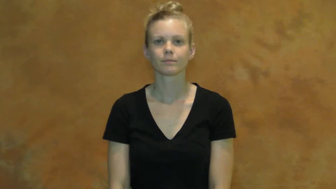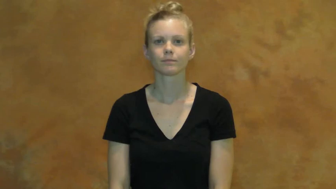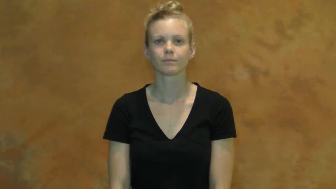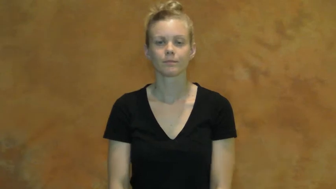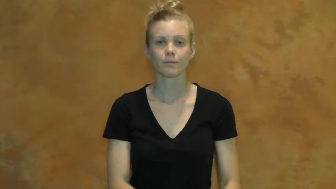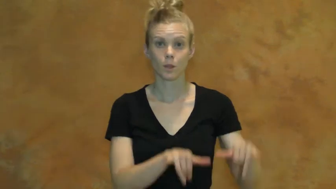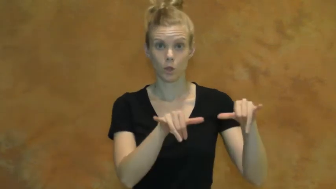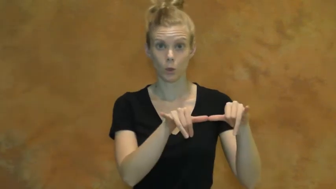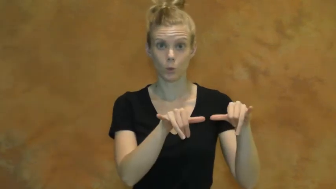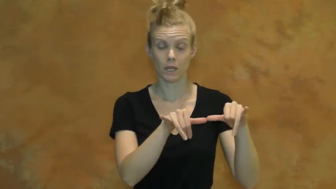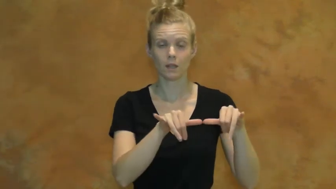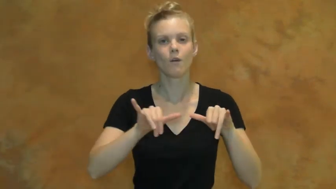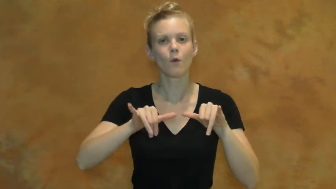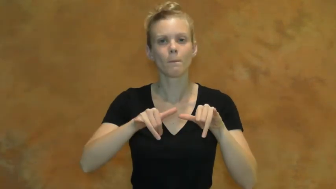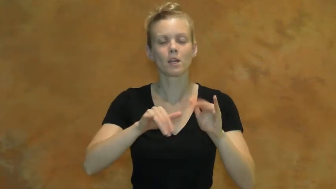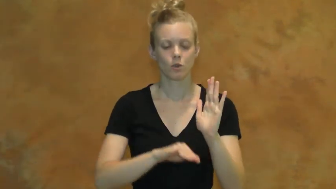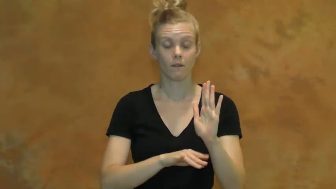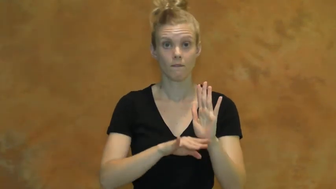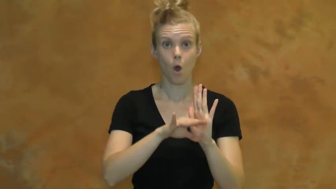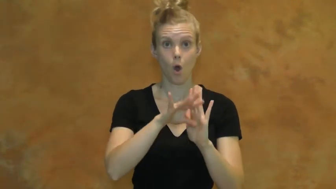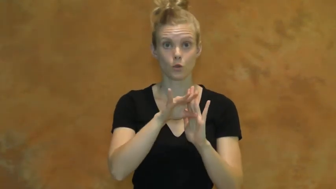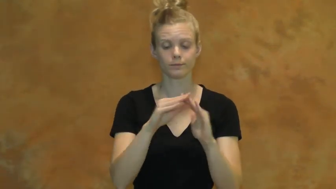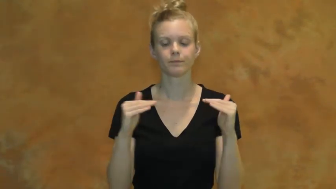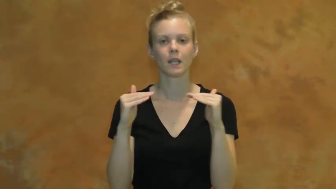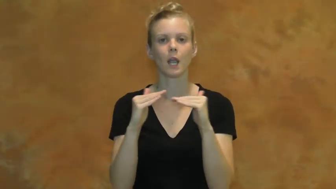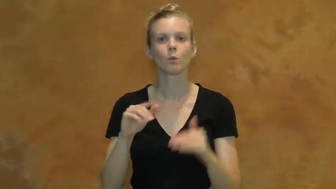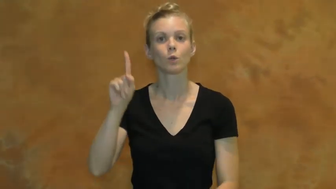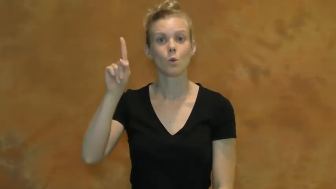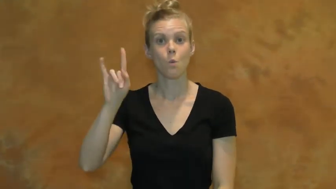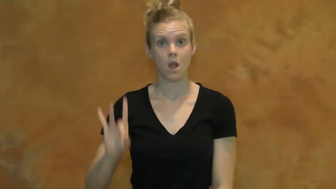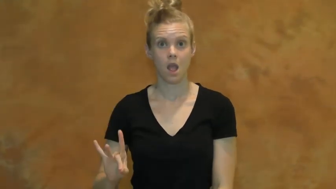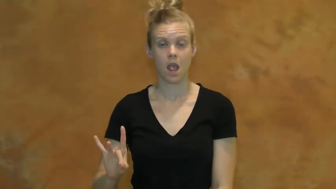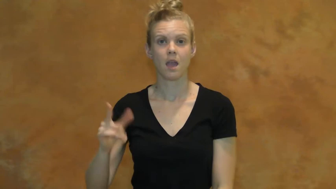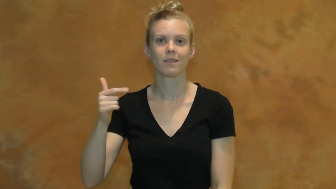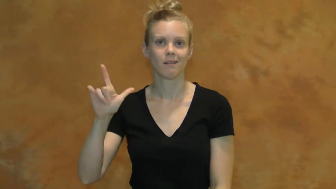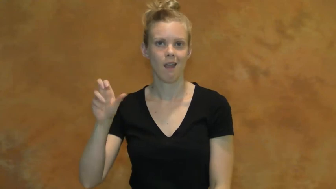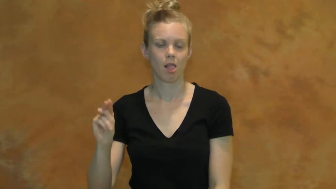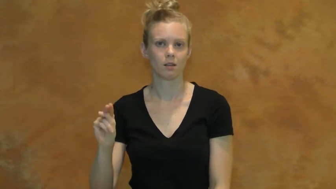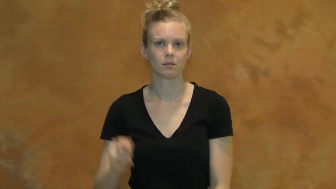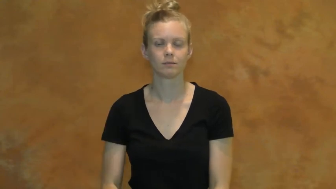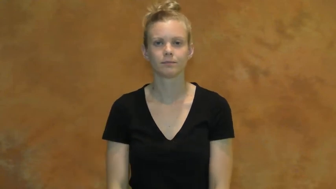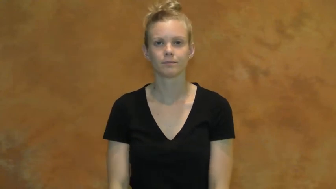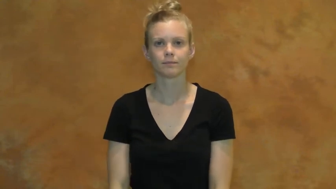pint